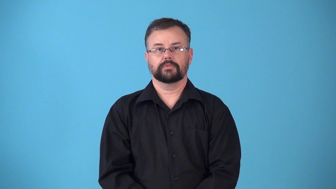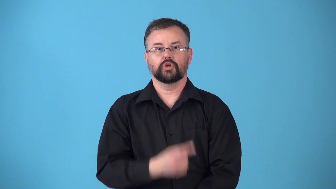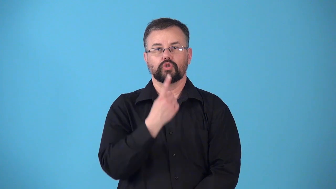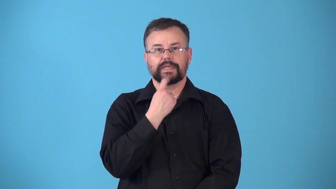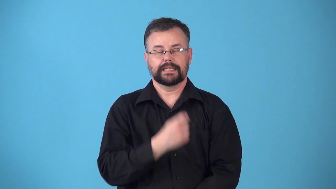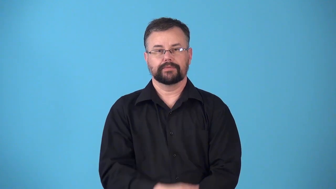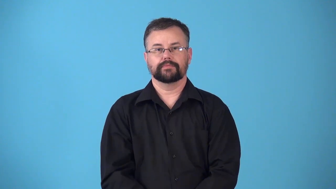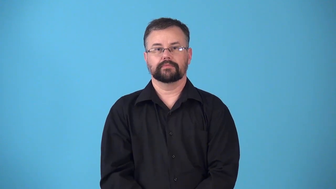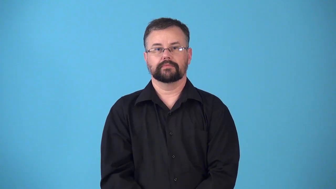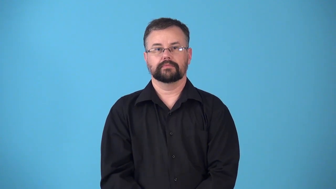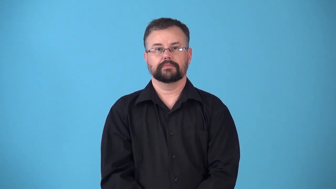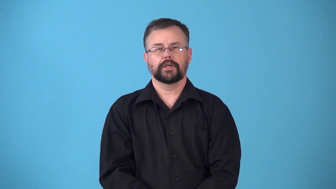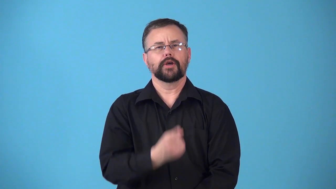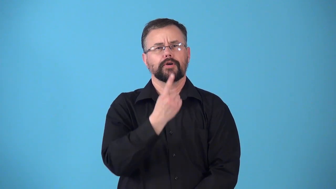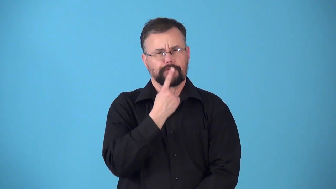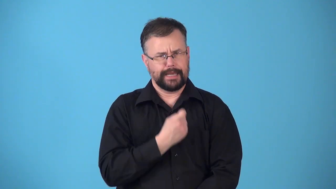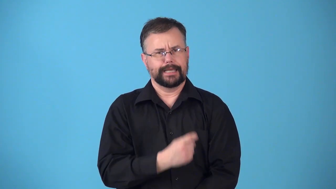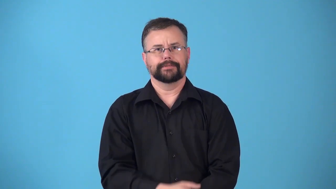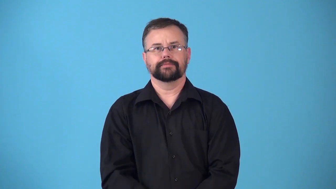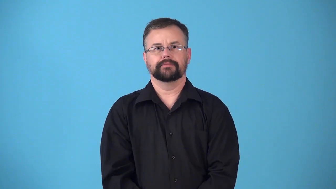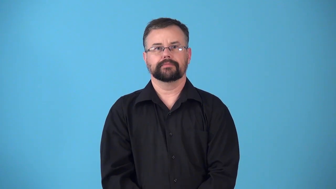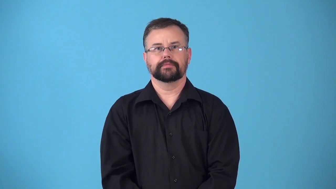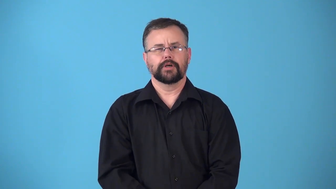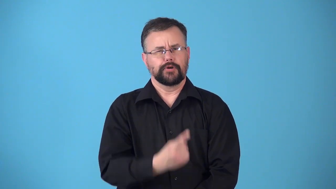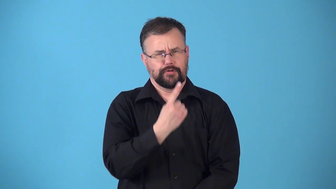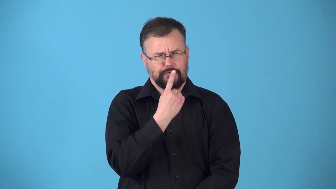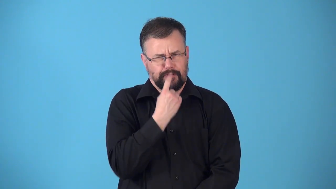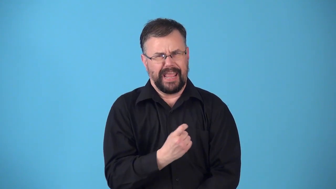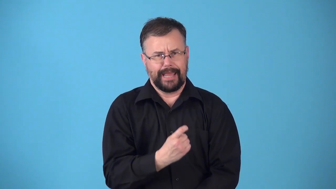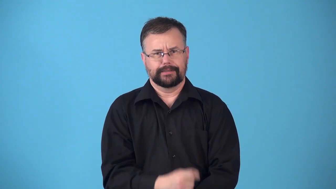red,redder,reddest